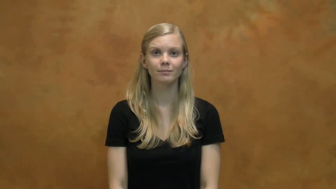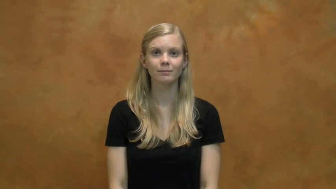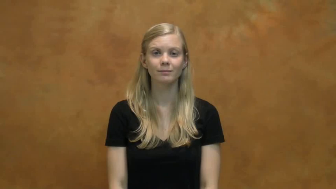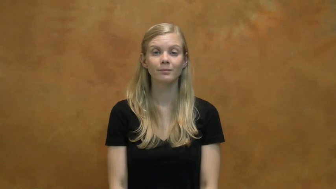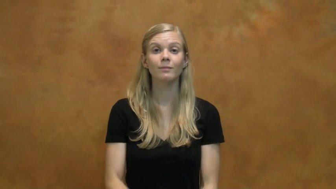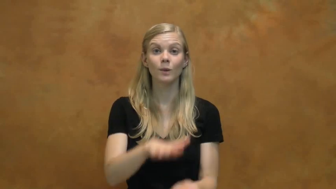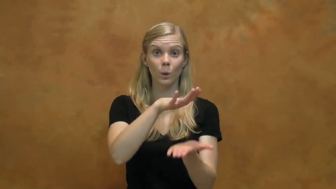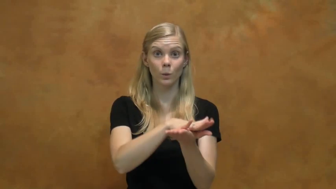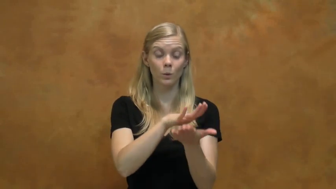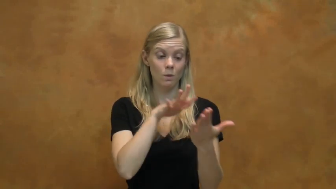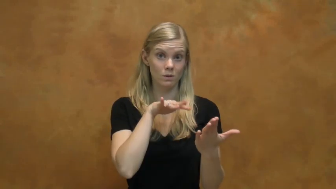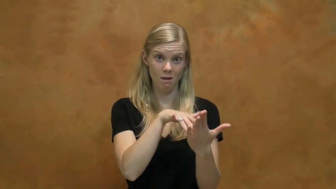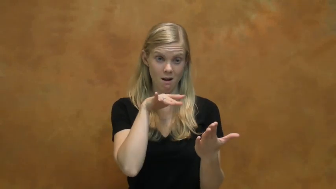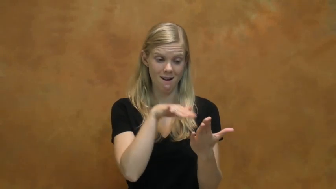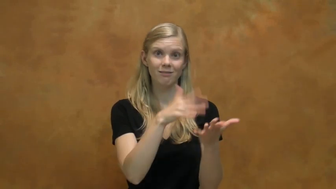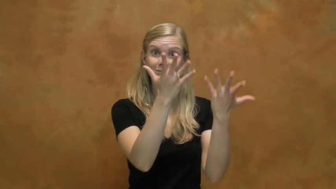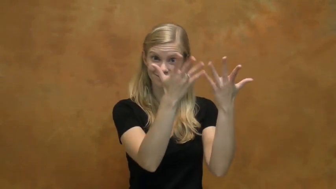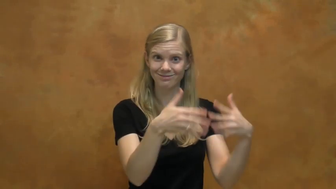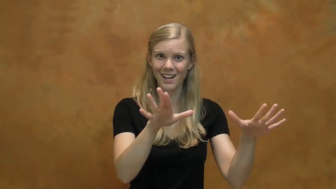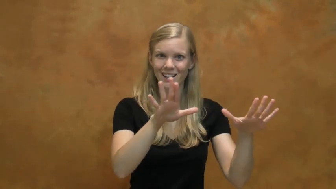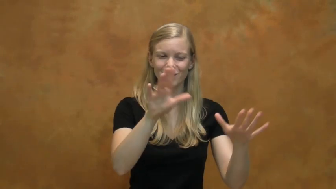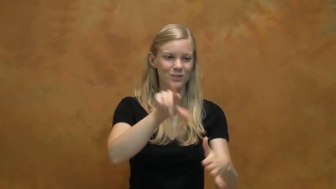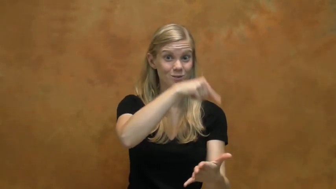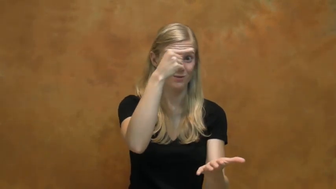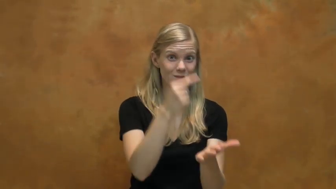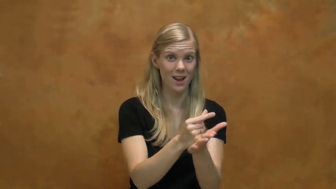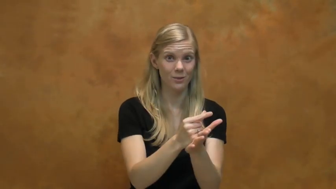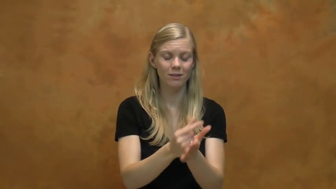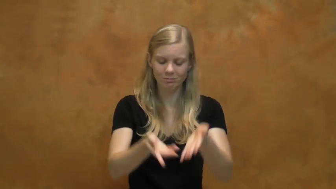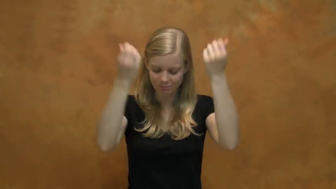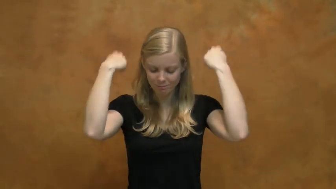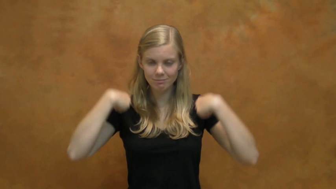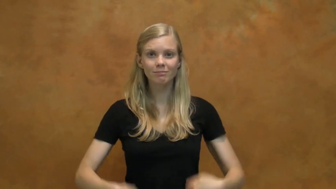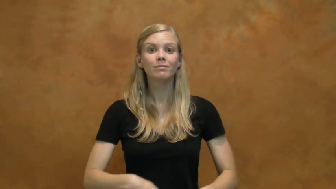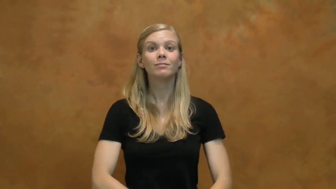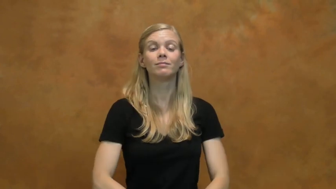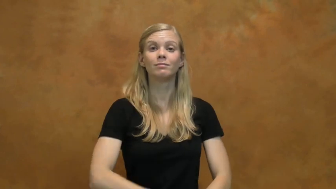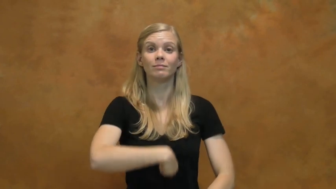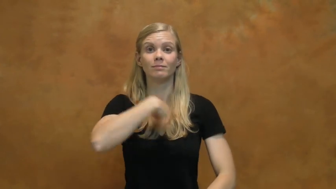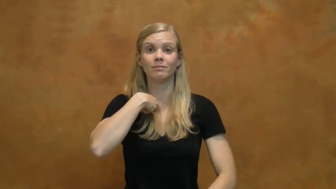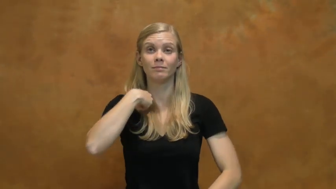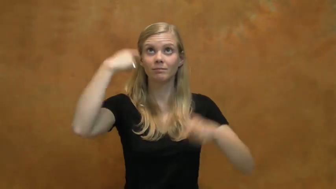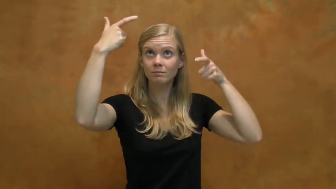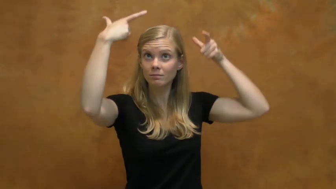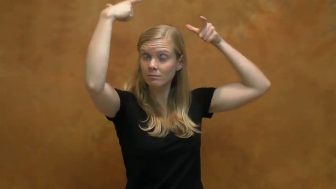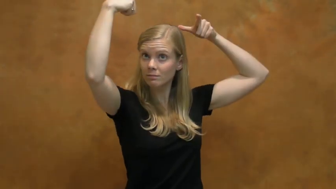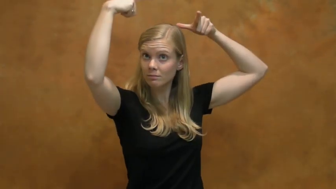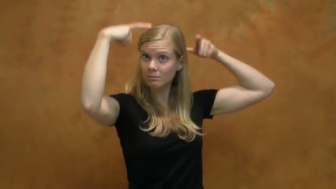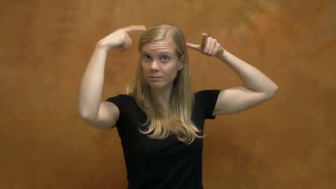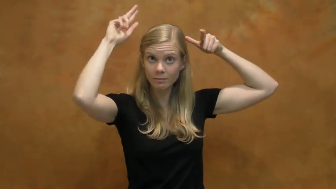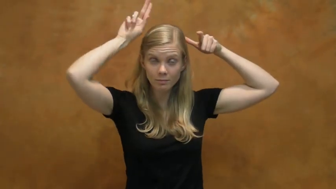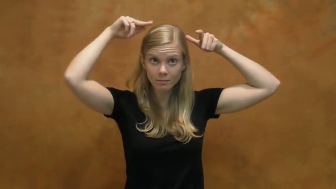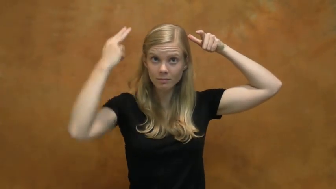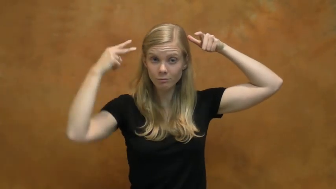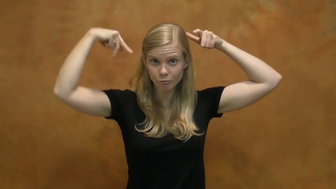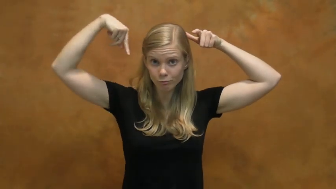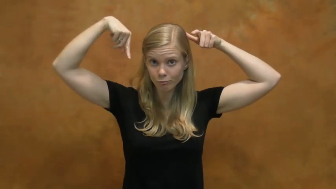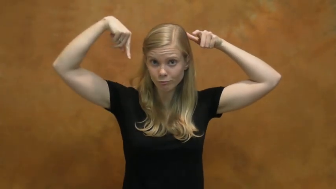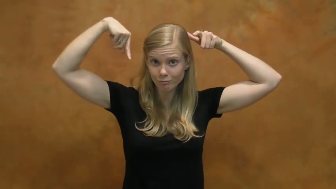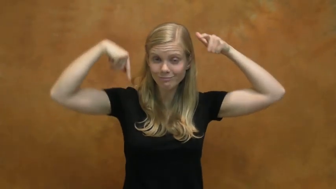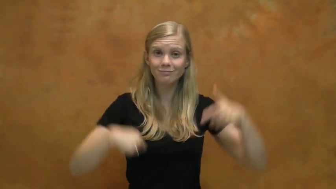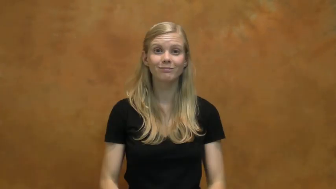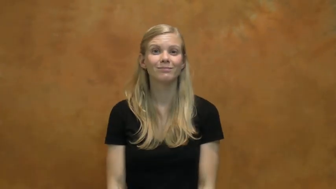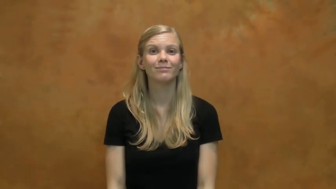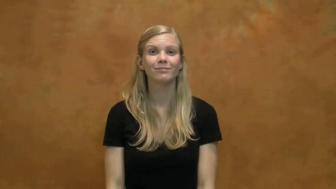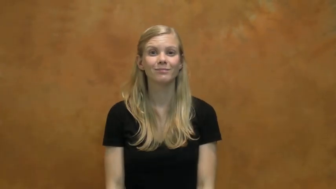graduation cap and gown